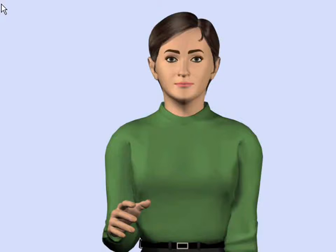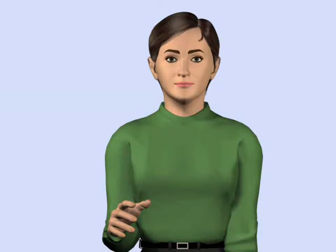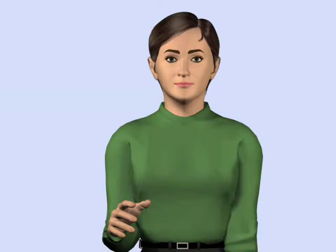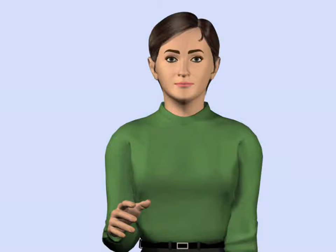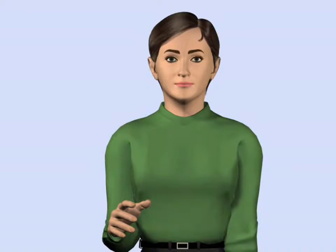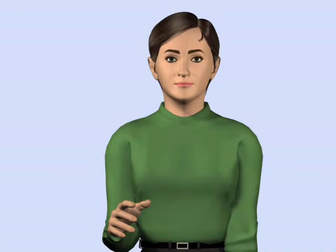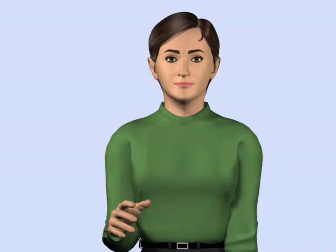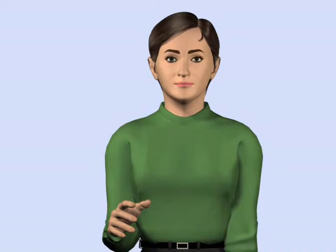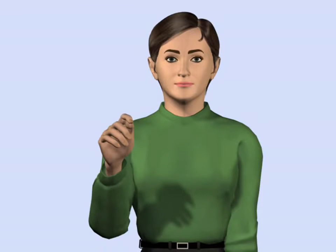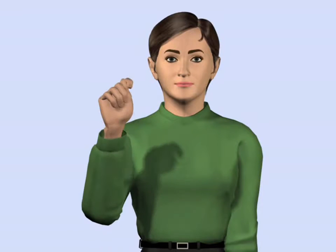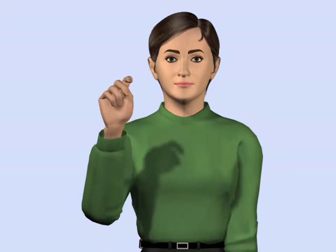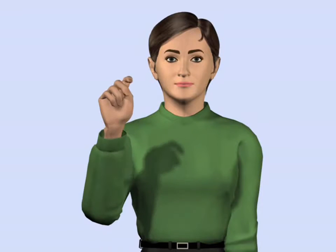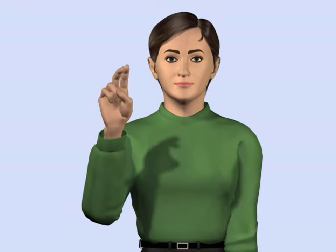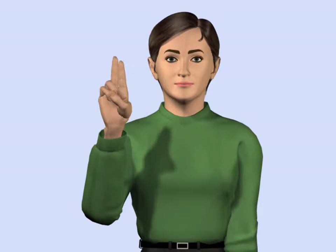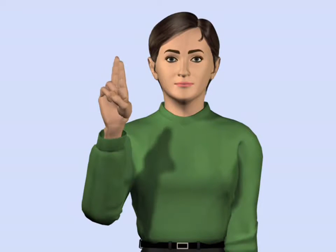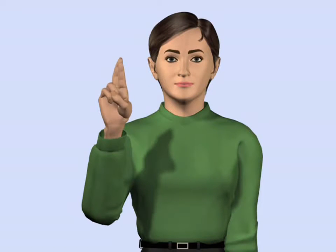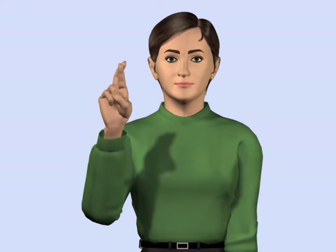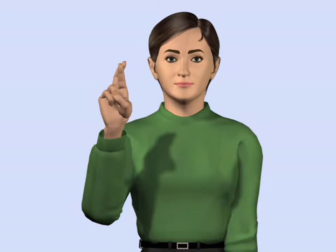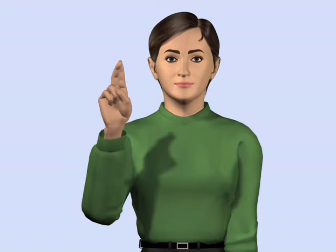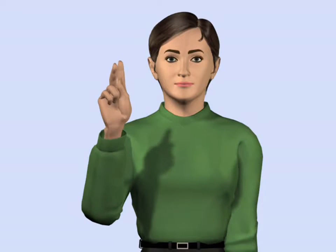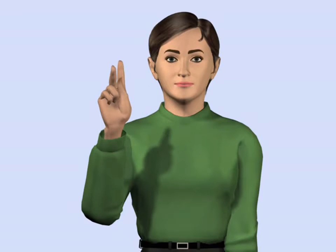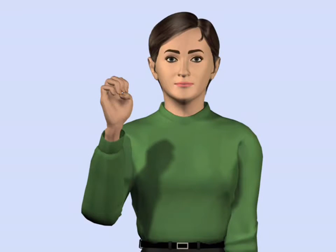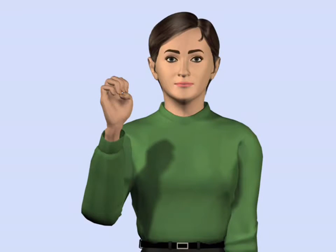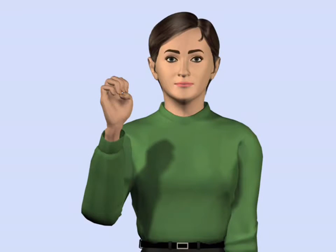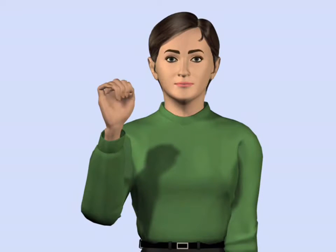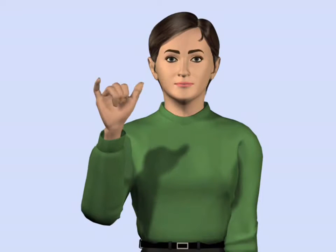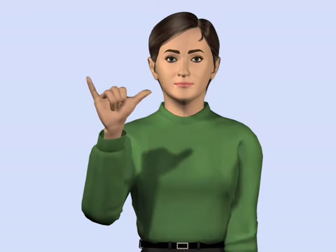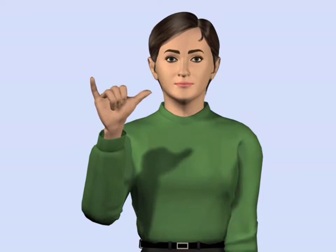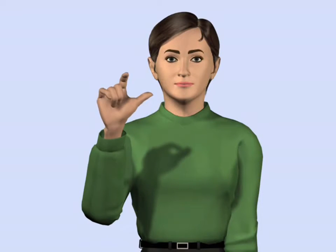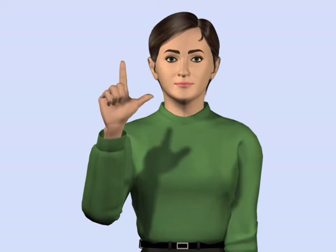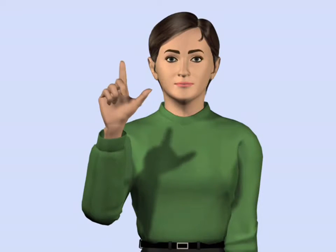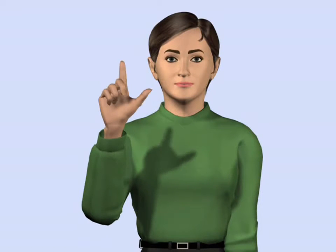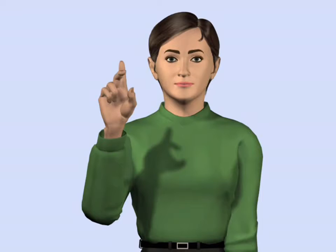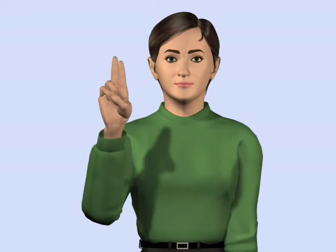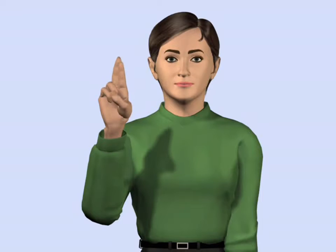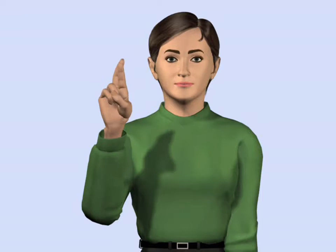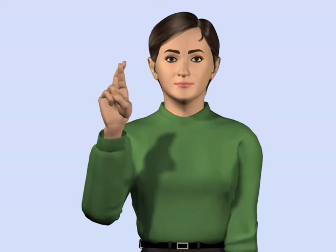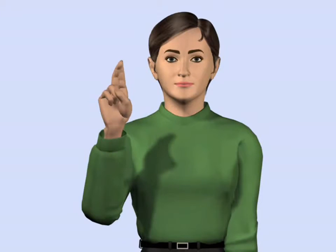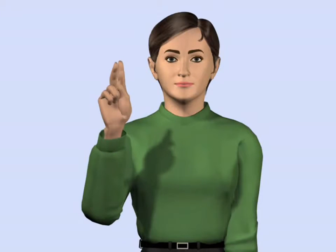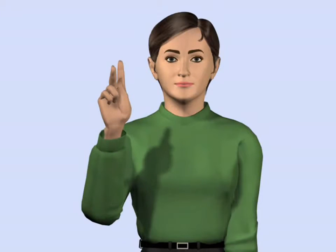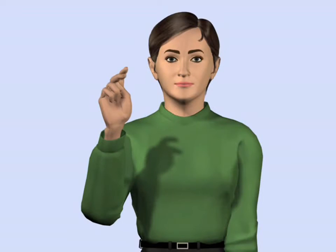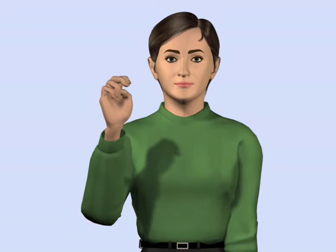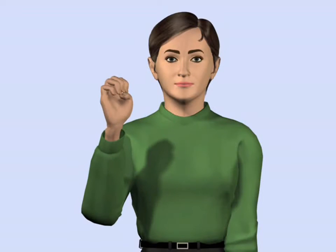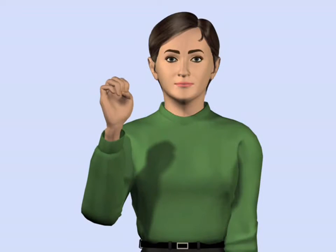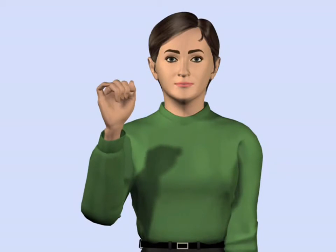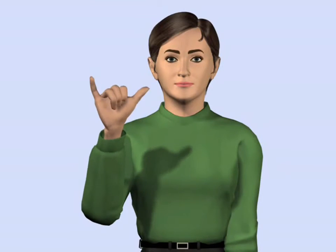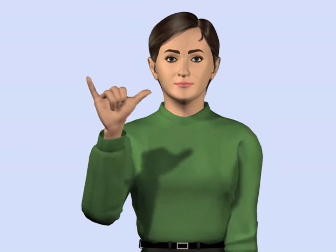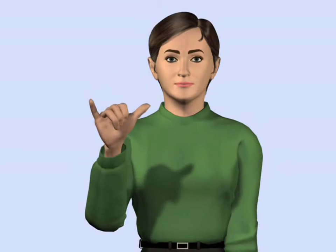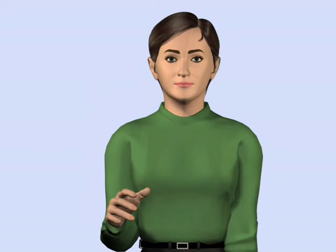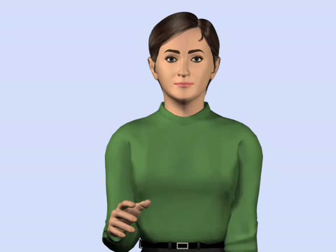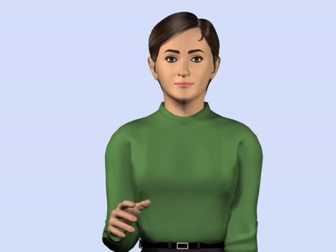turkey lurkey